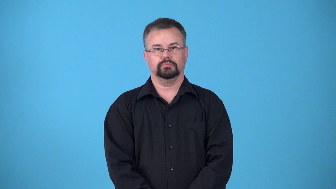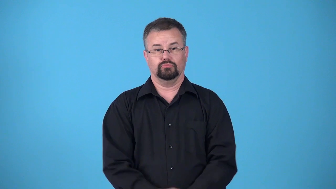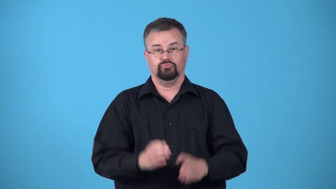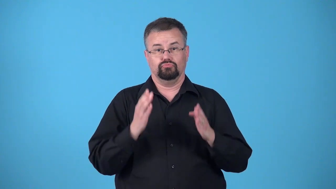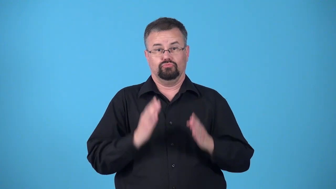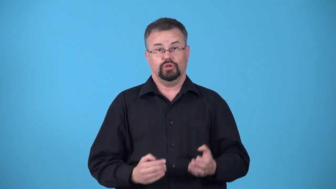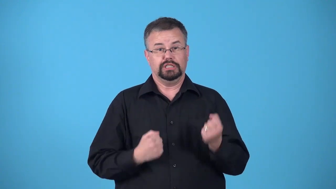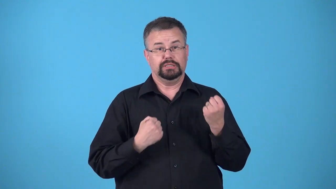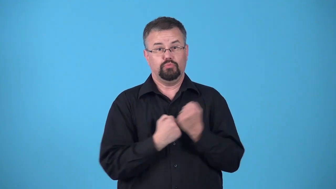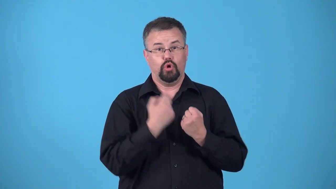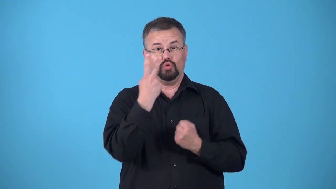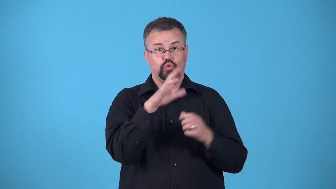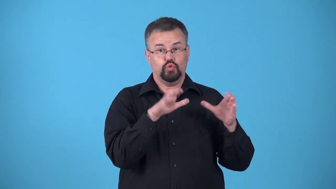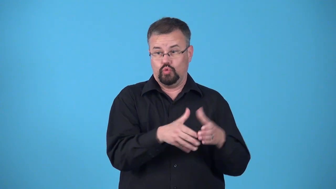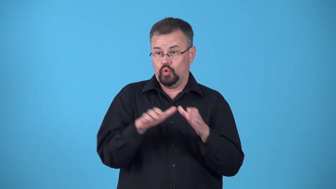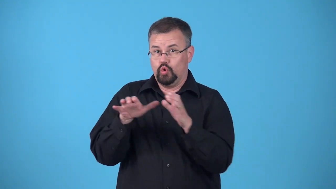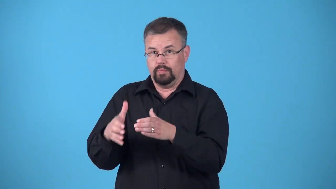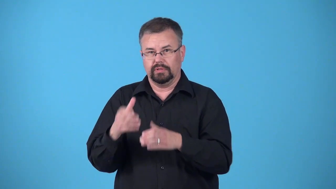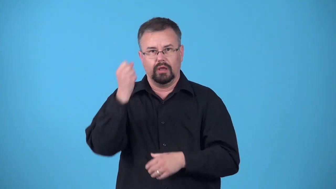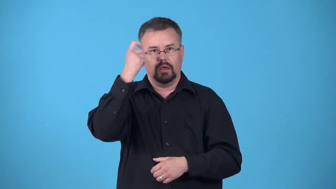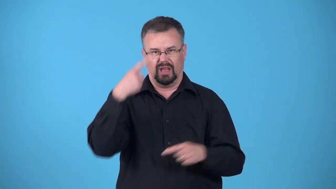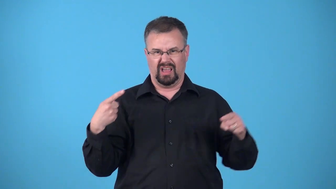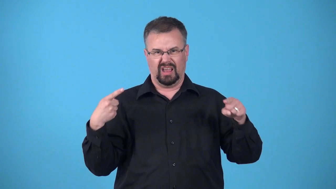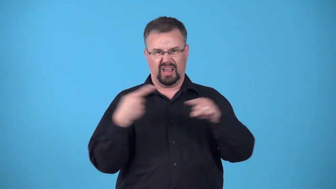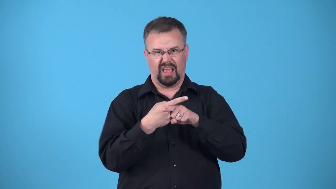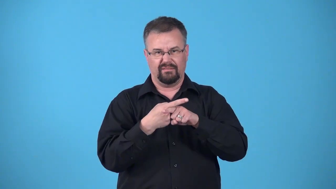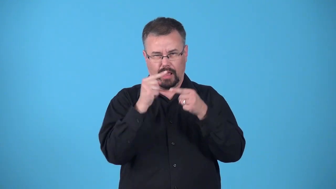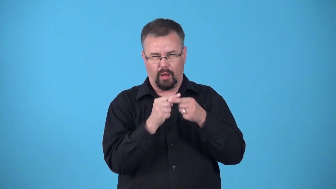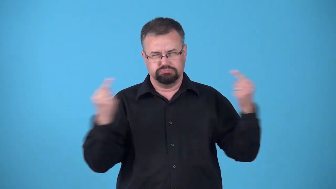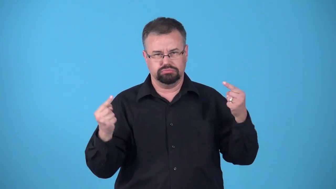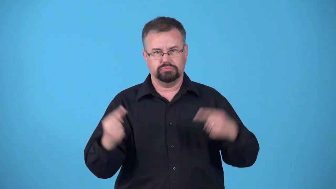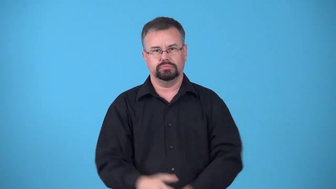run with the hare and hunt with the hounds, running with the hare and hunting with the hounds